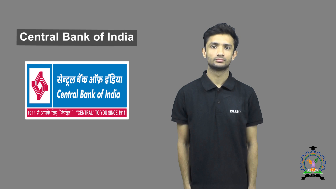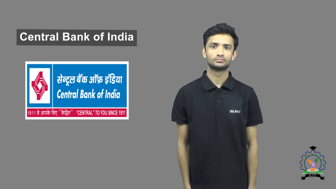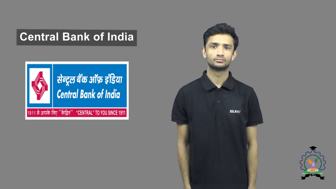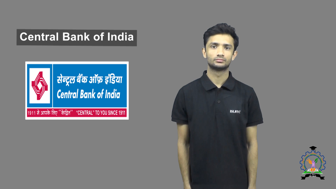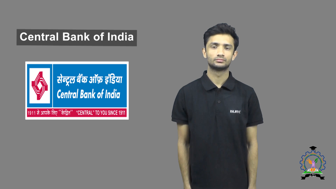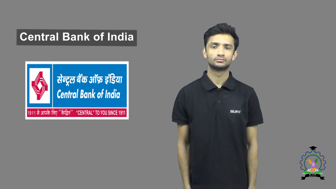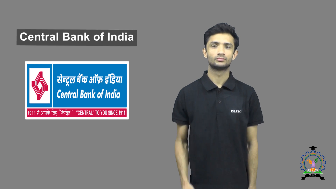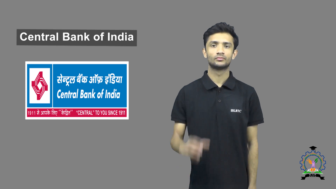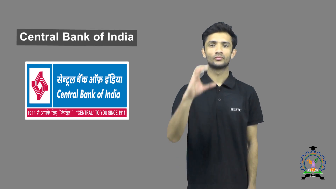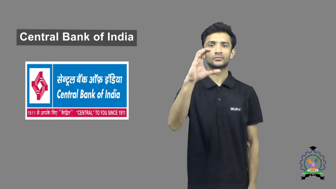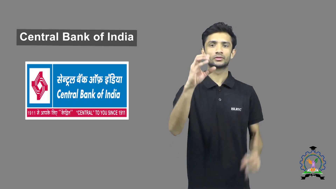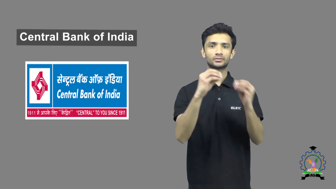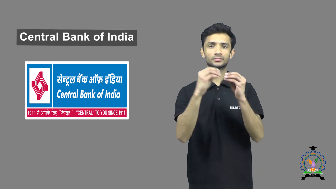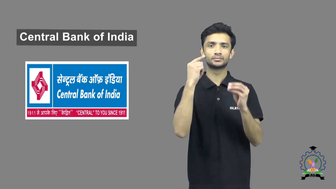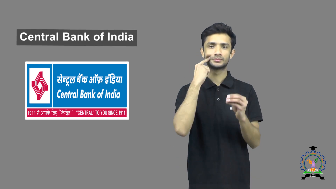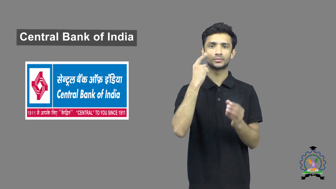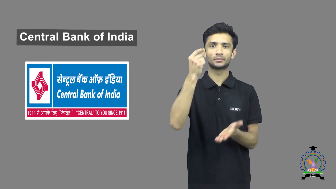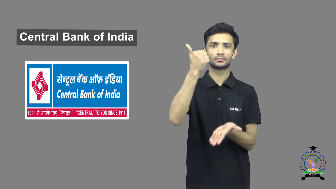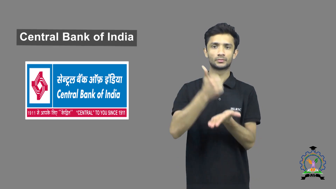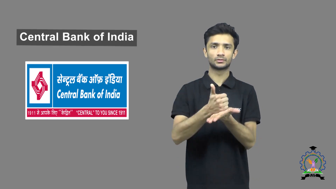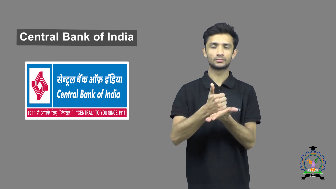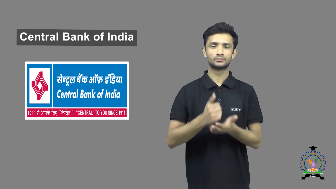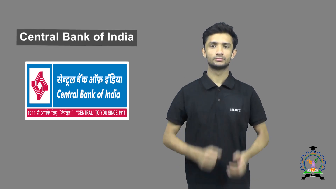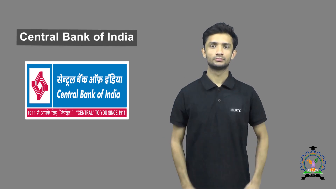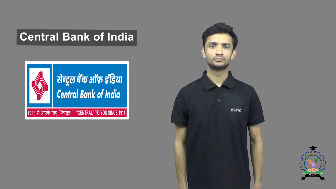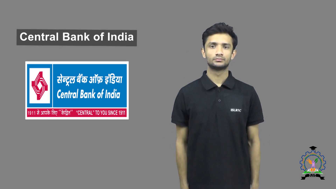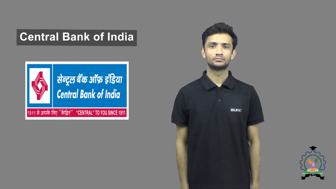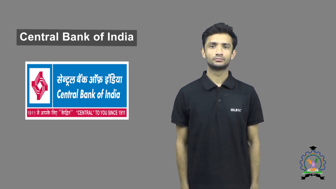Central Bank of India